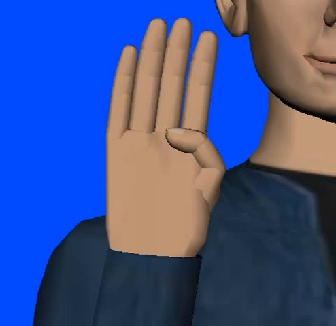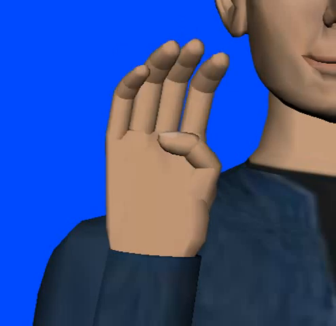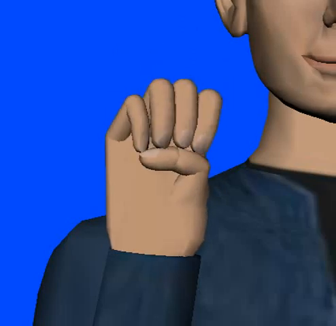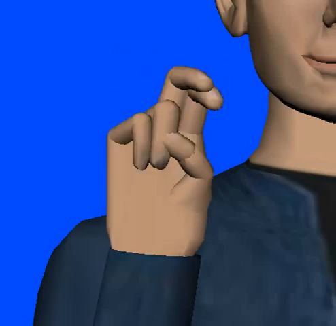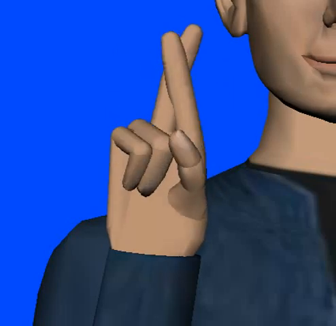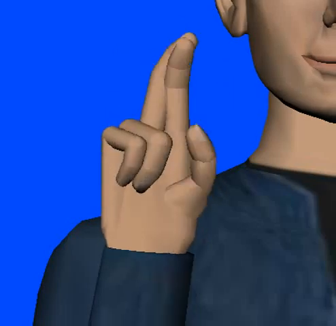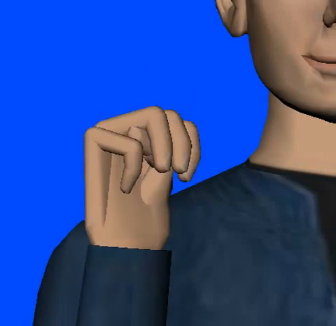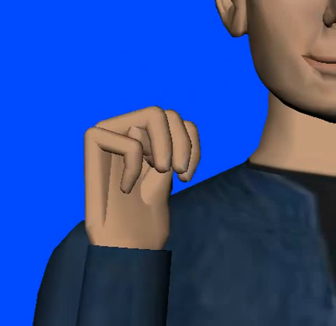berm-road